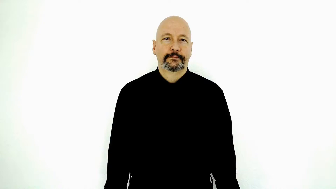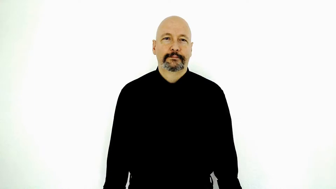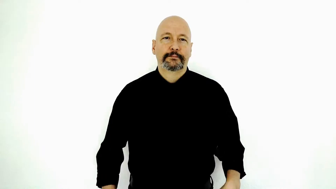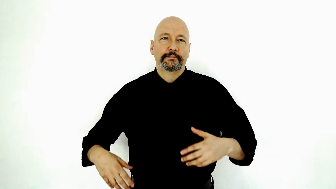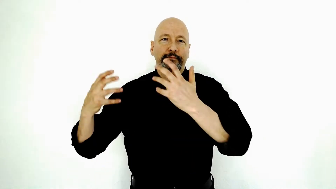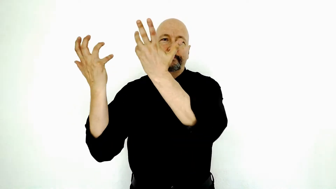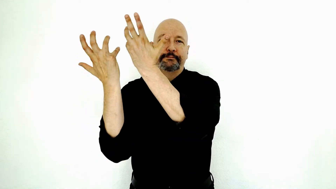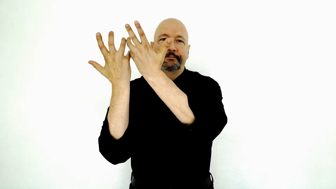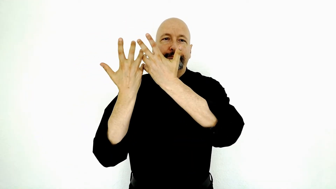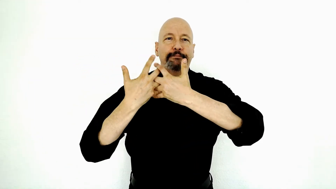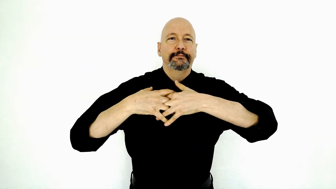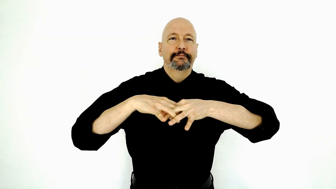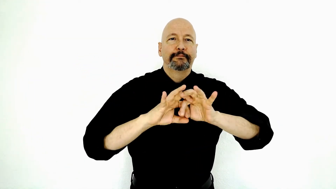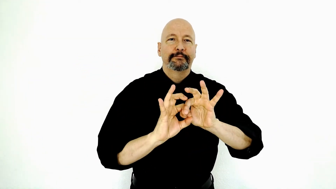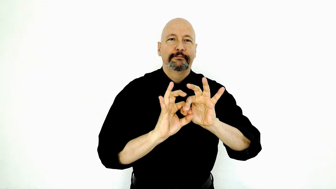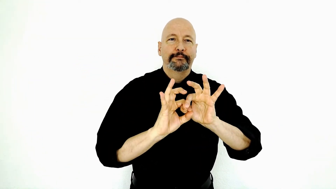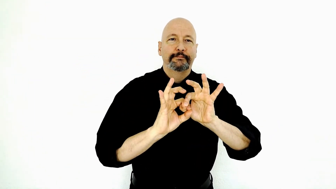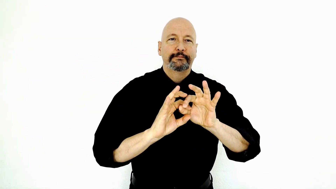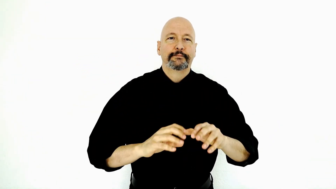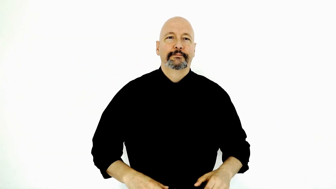harmonize / work out well / mesh together